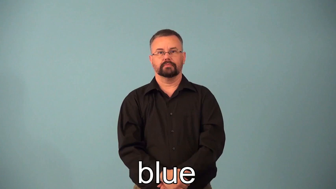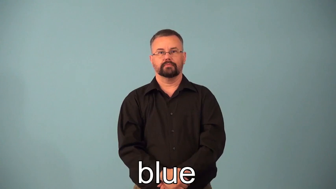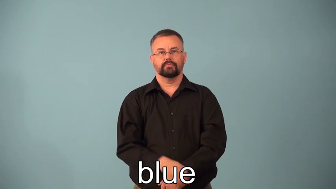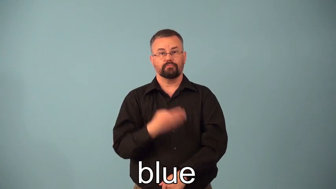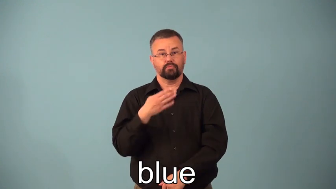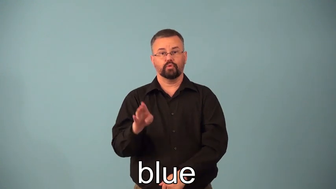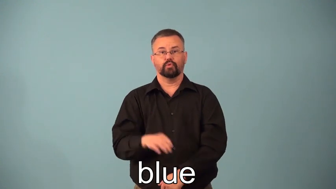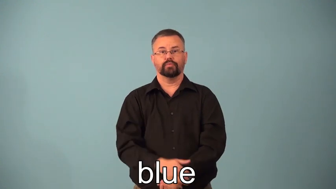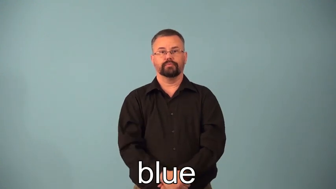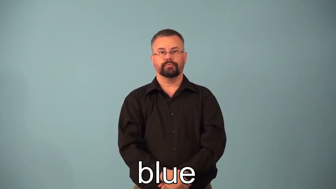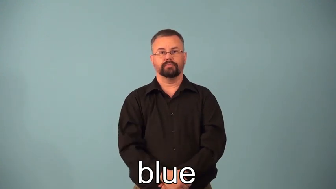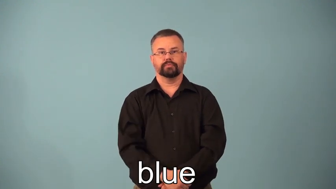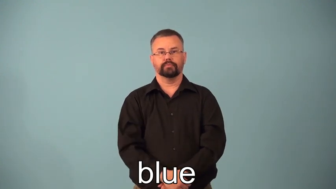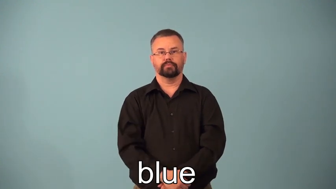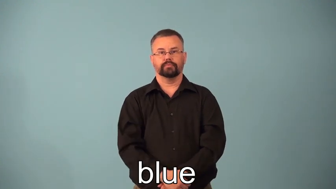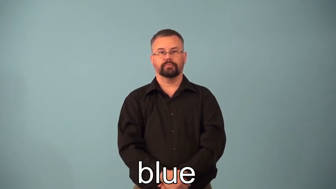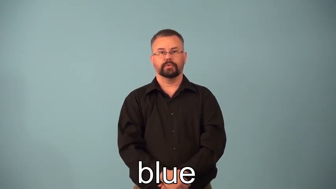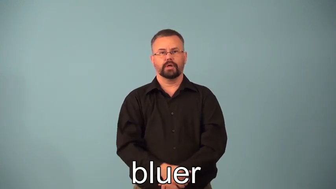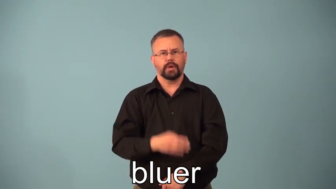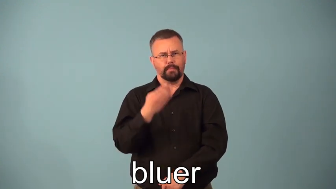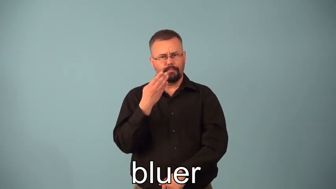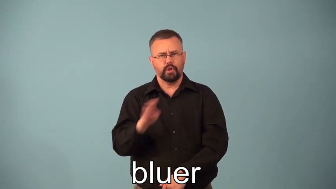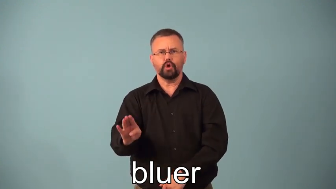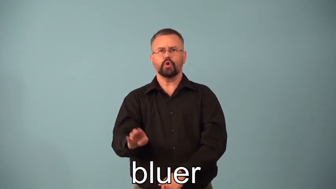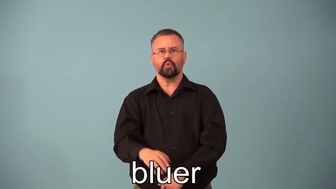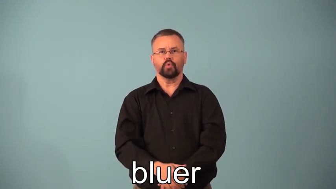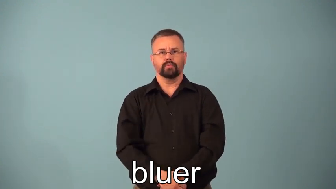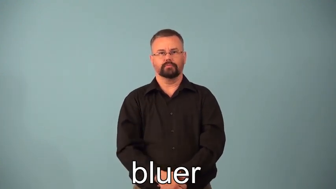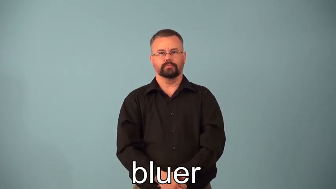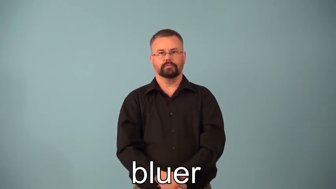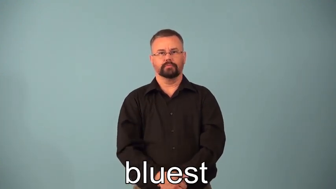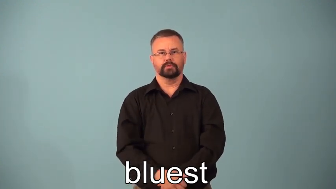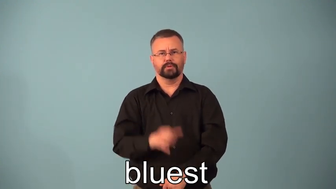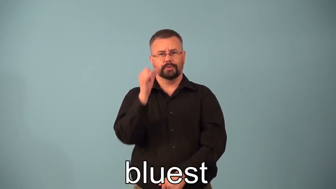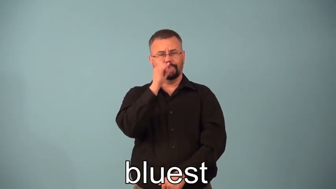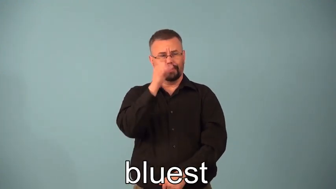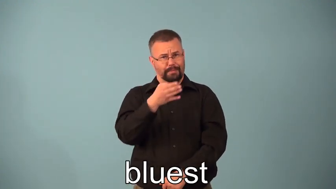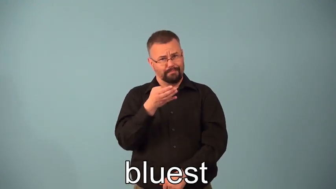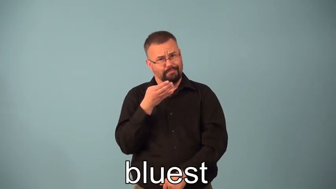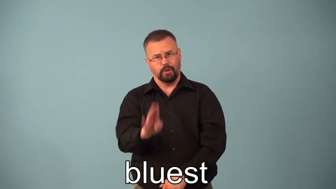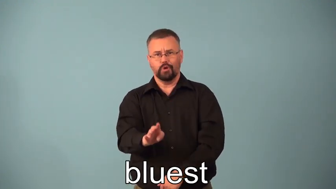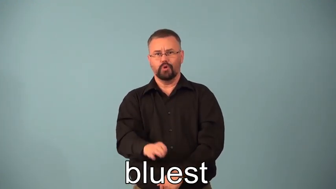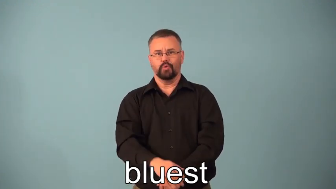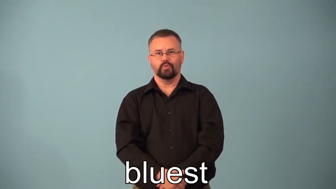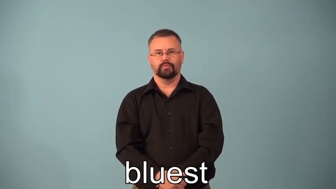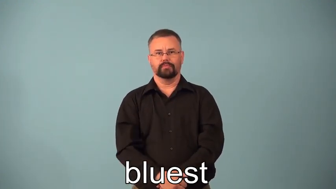bluer,bluest